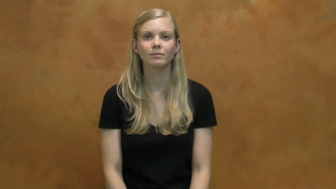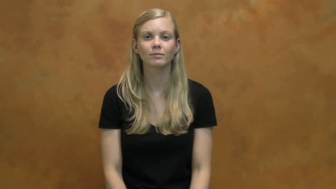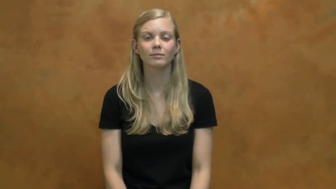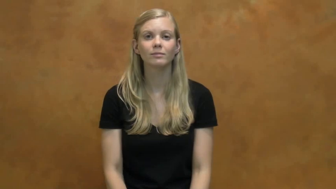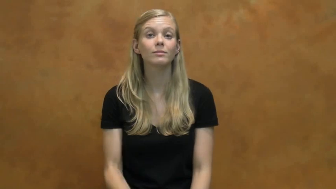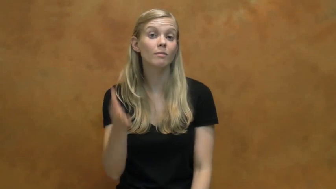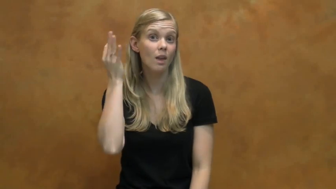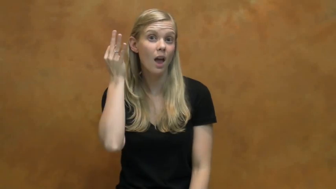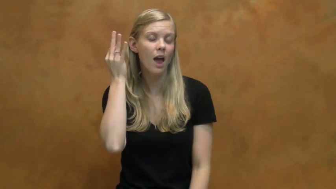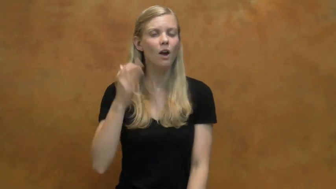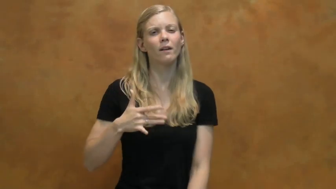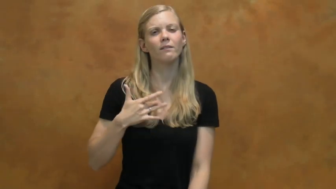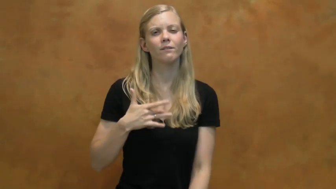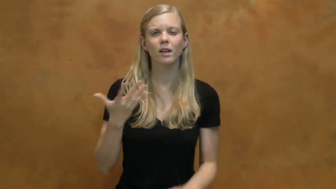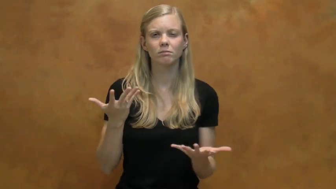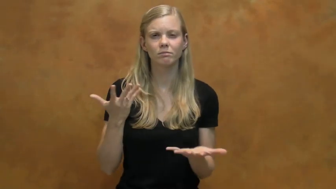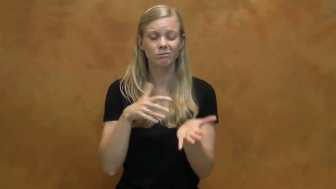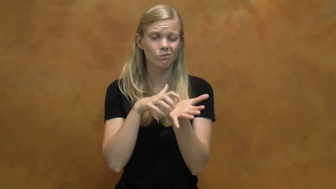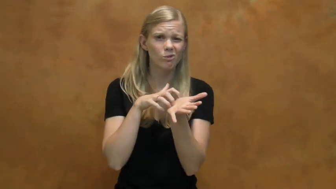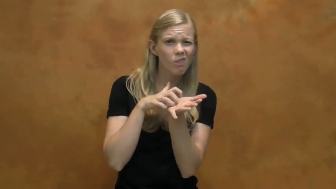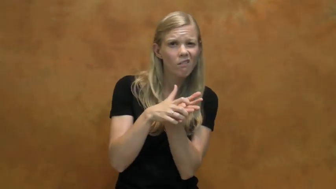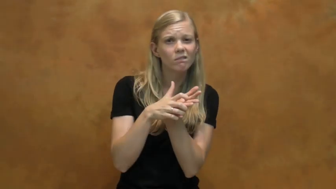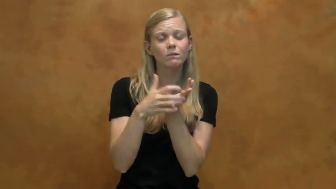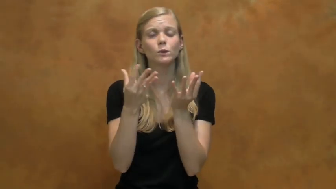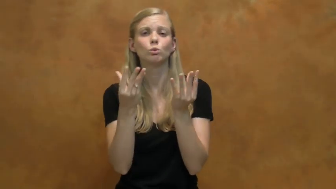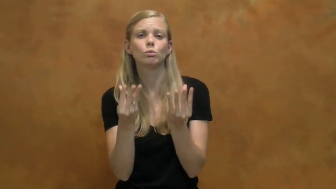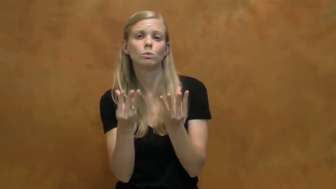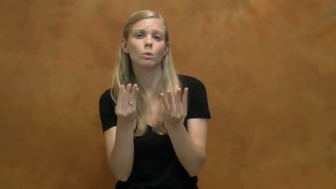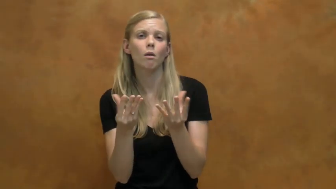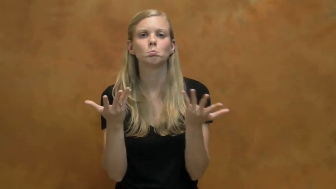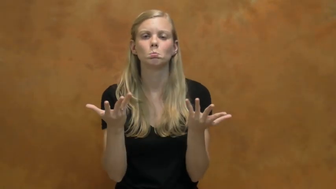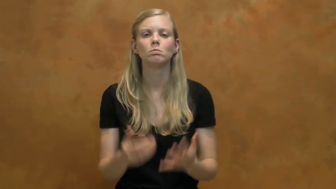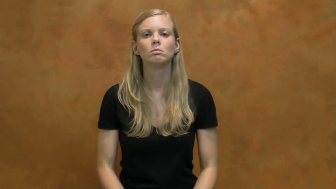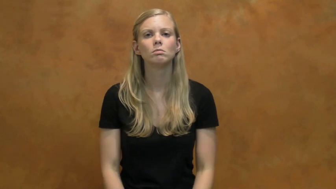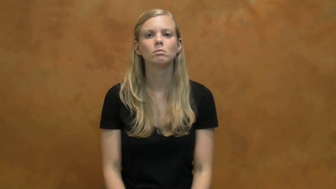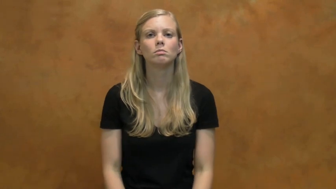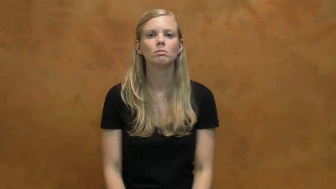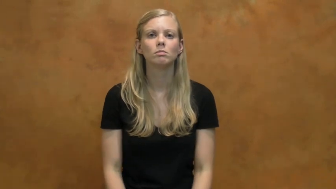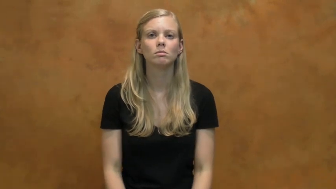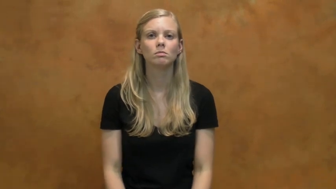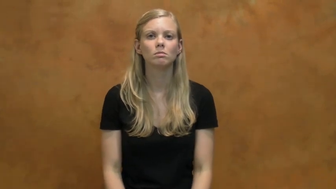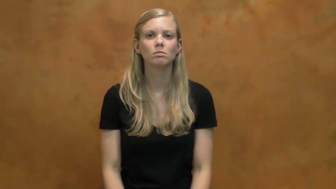hair texture